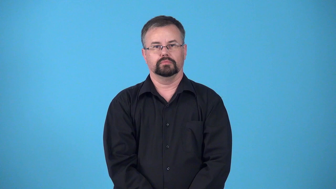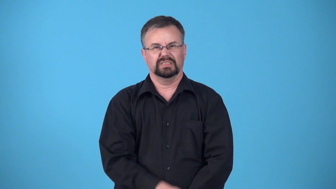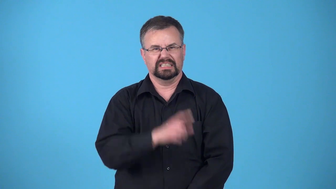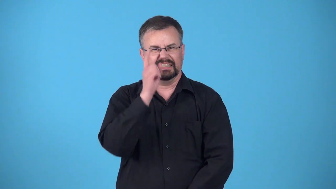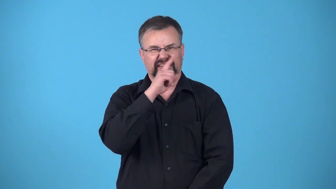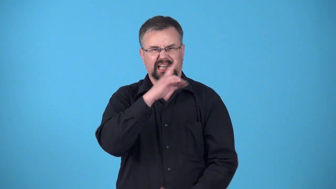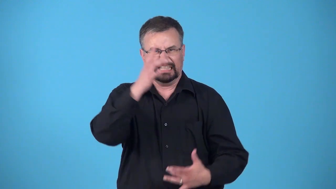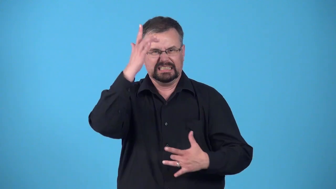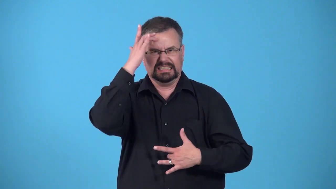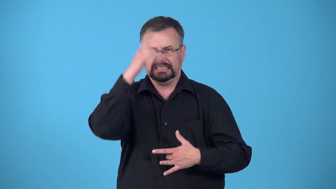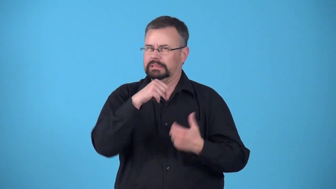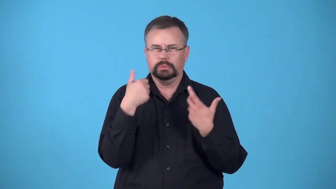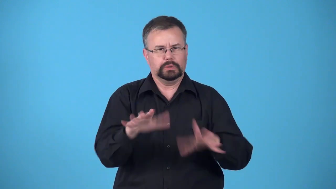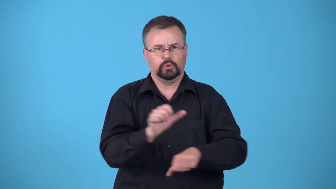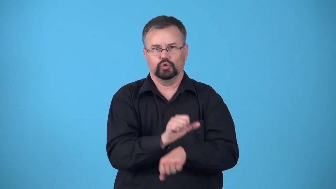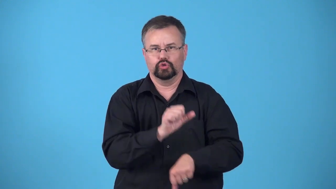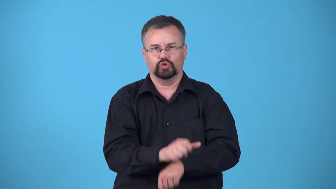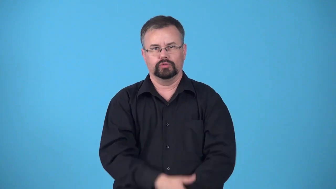swing the lead,malinger